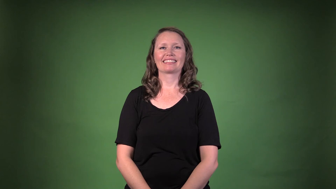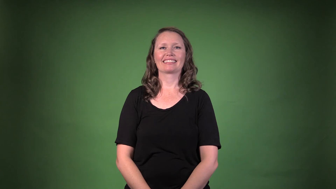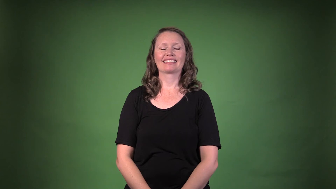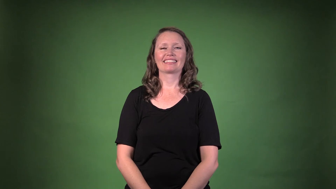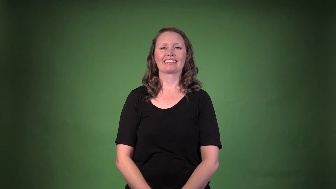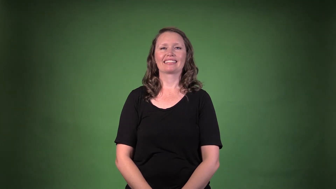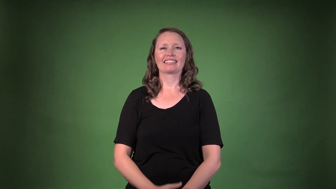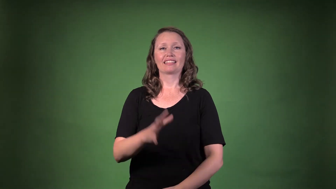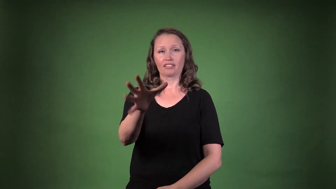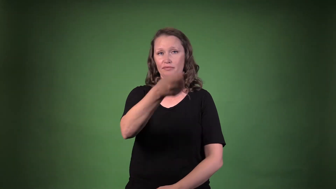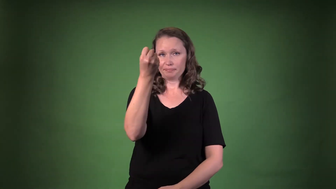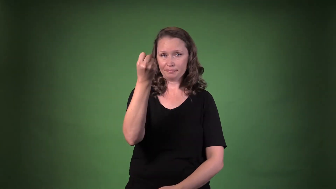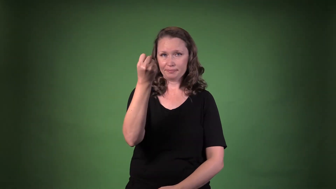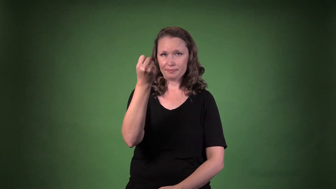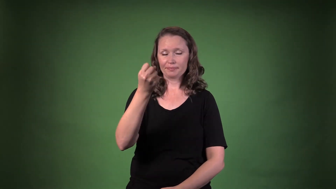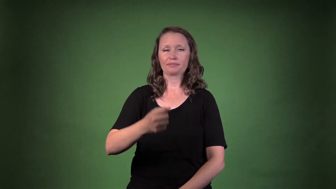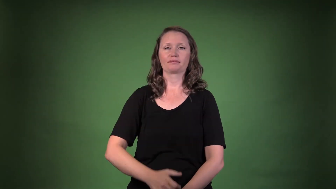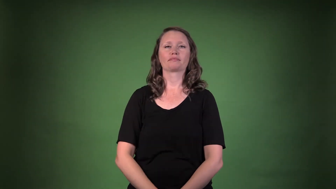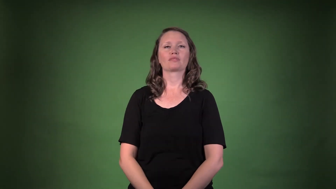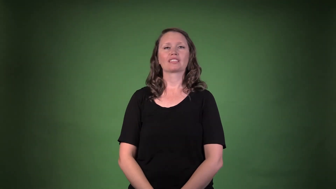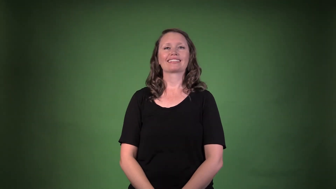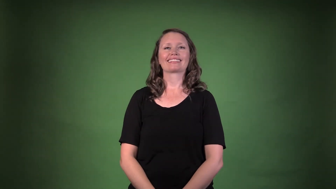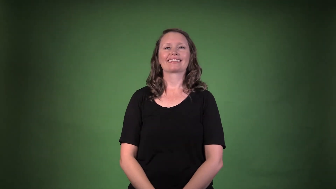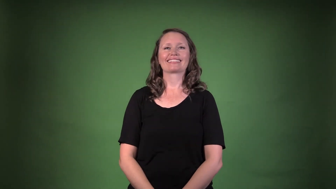Take Away